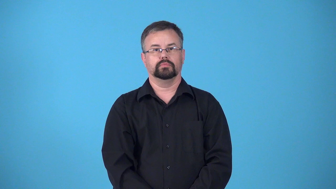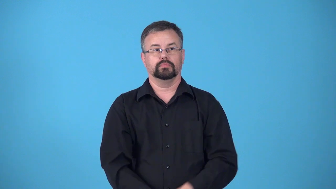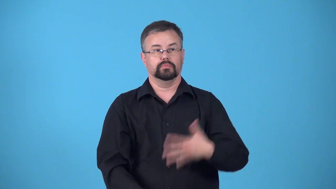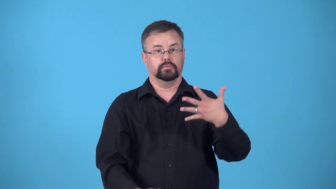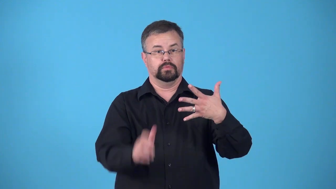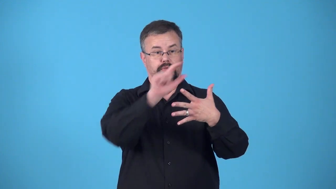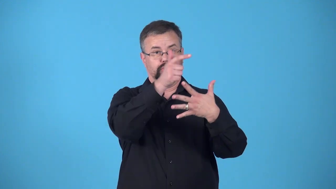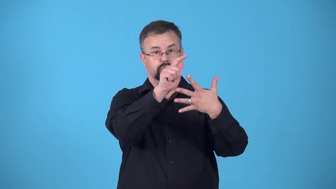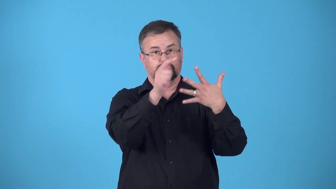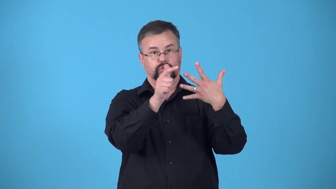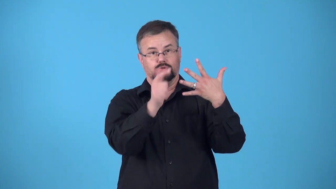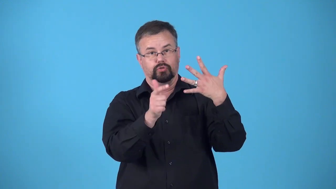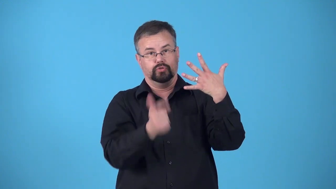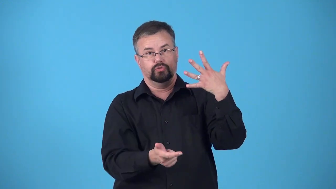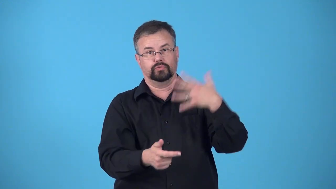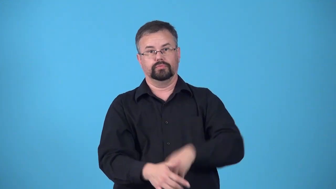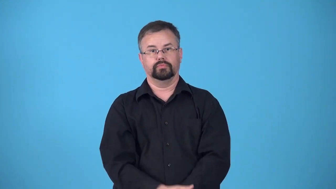item by item